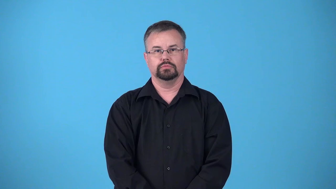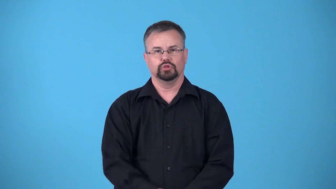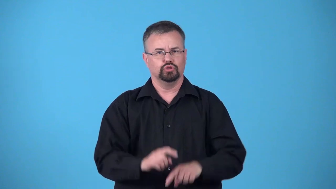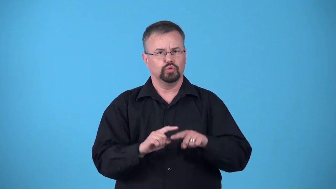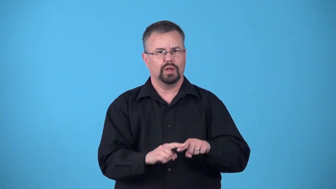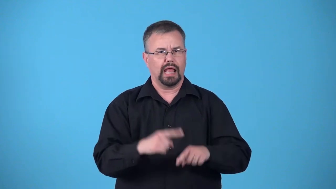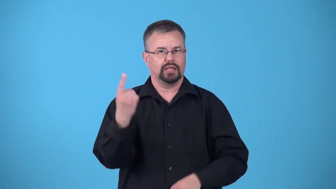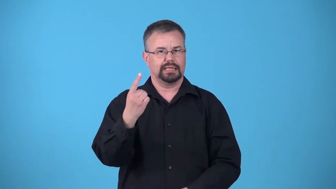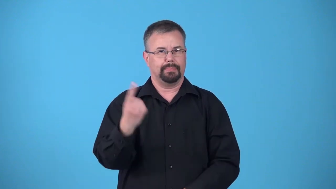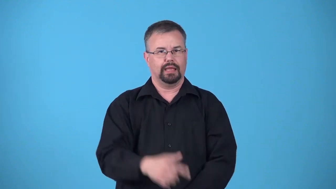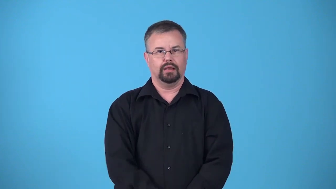hang your hat on